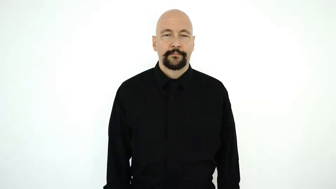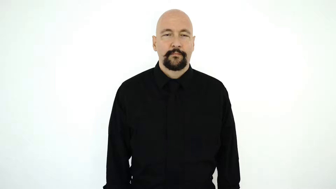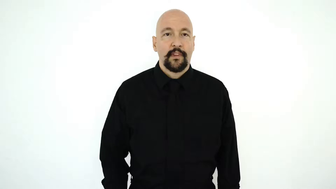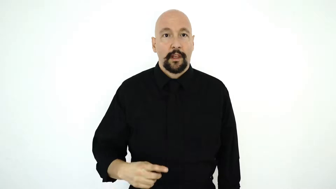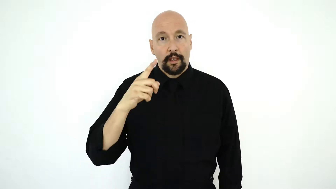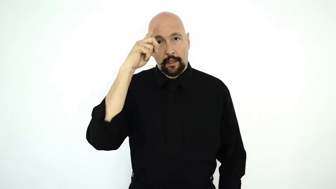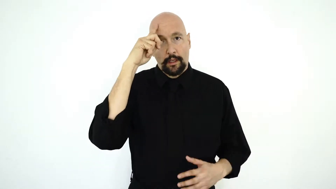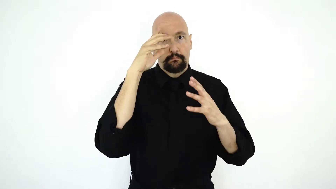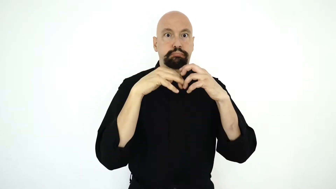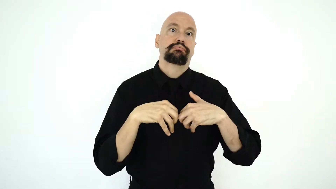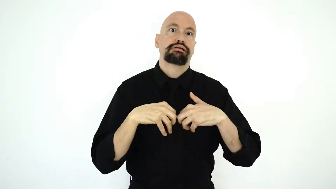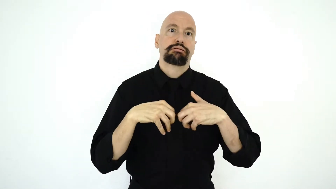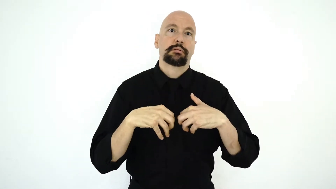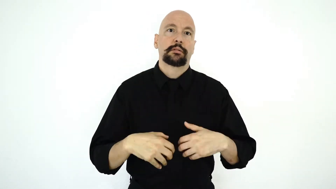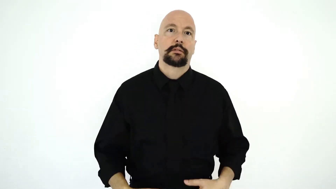MENTAL-BREAK-DOWN